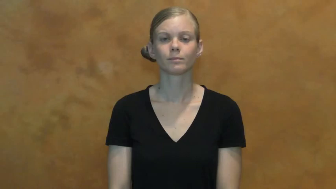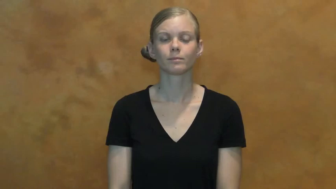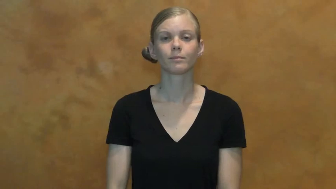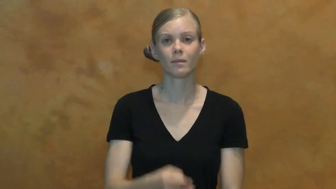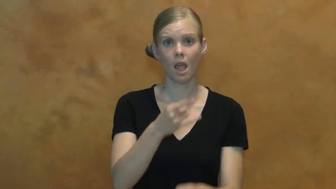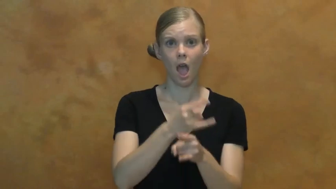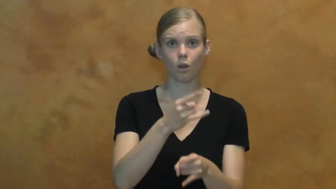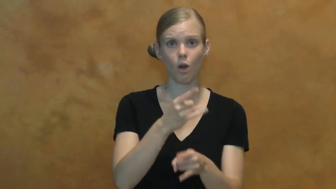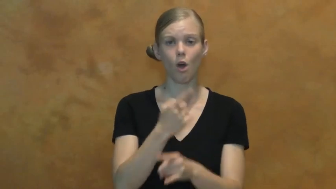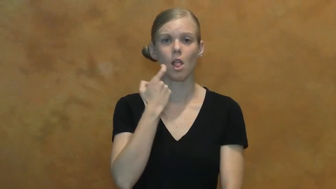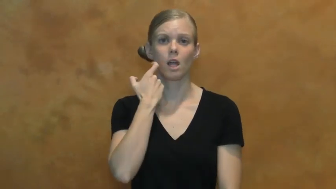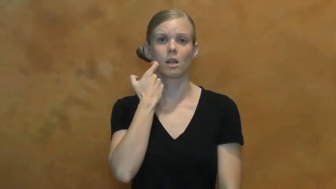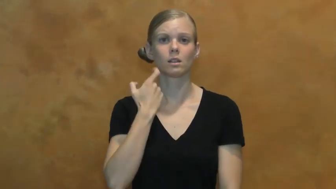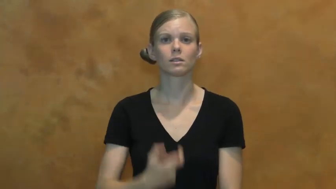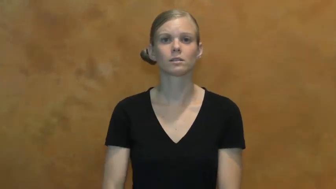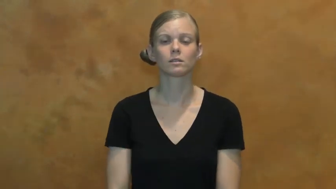alcoholic